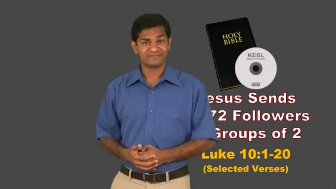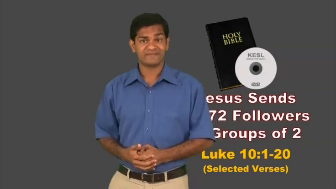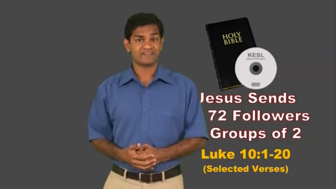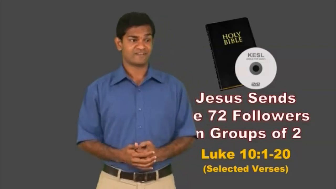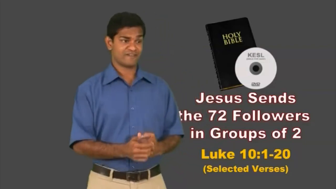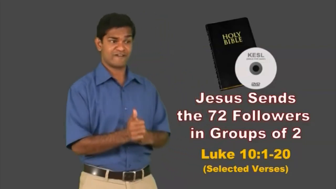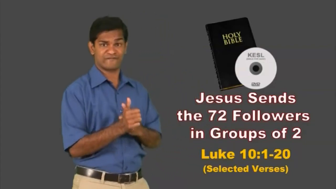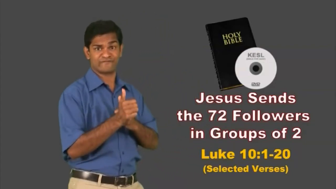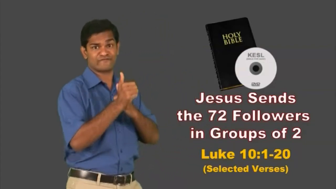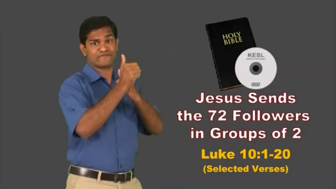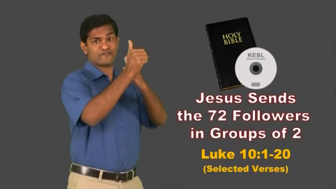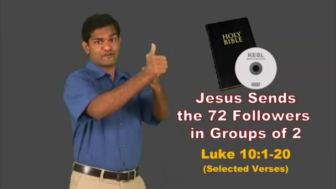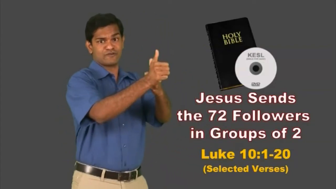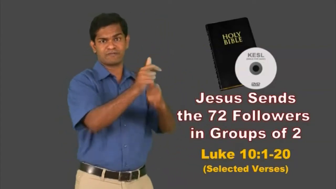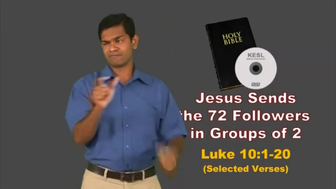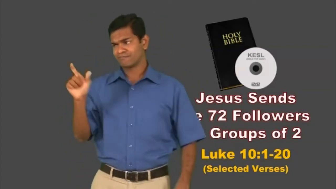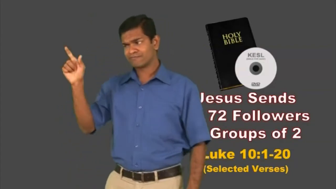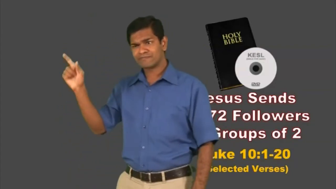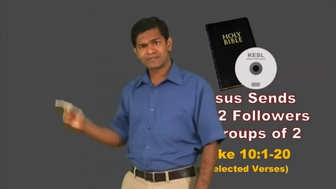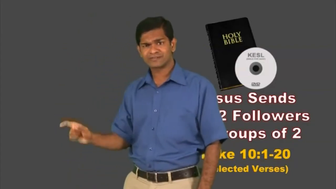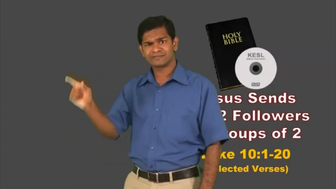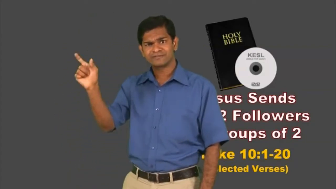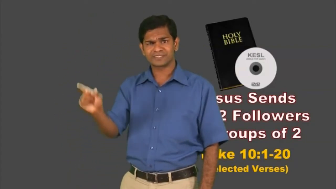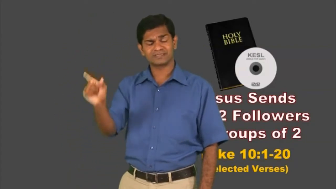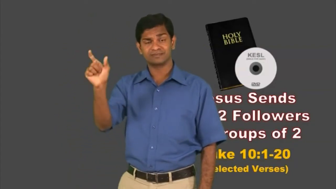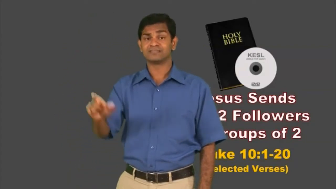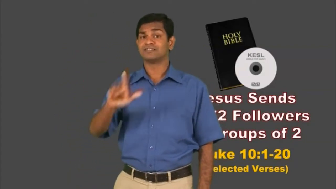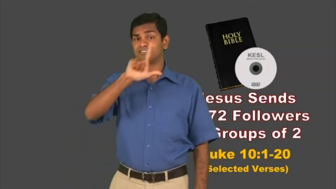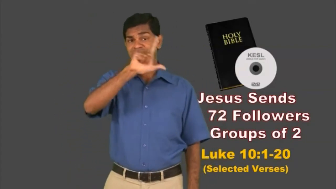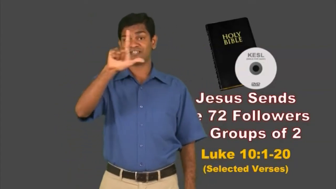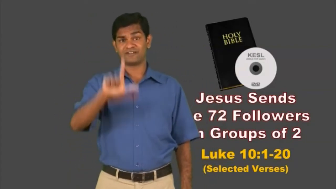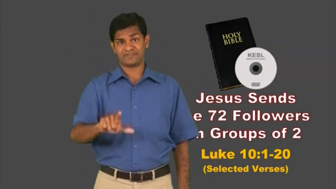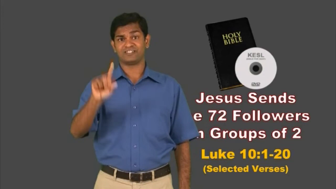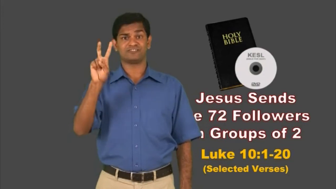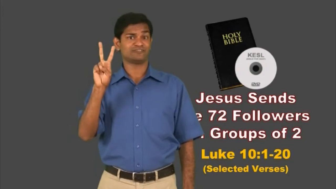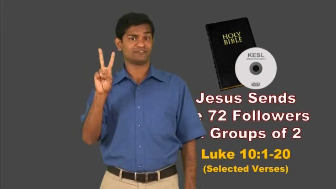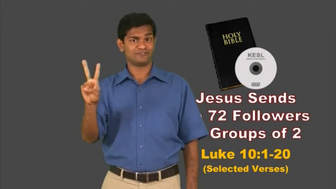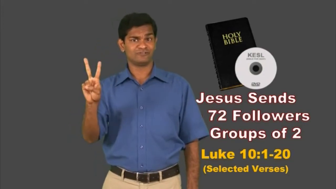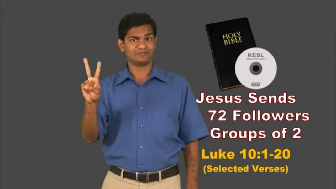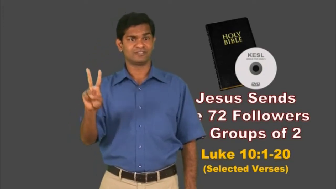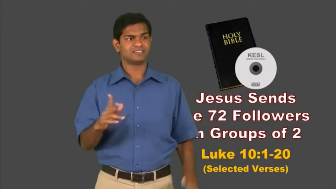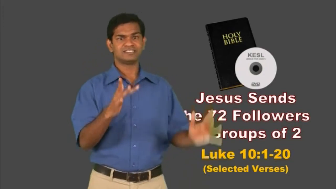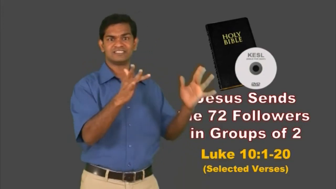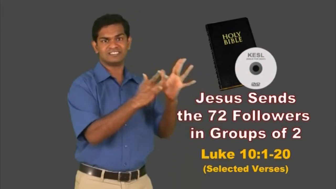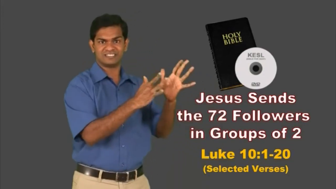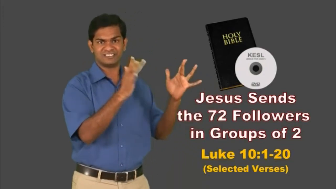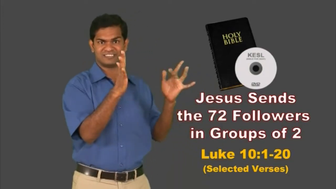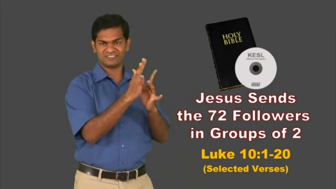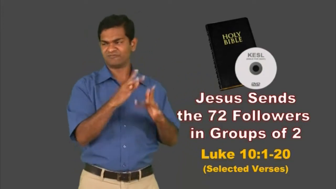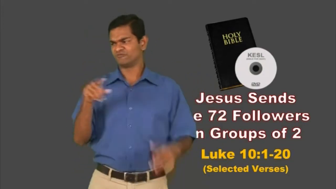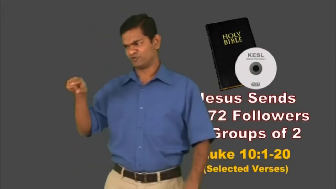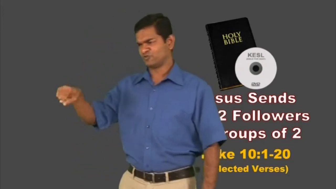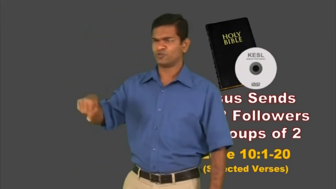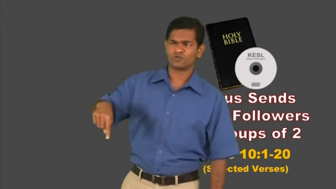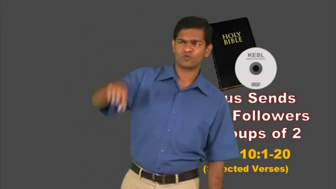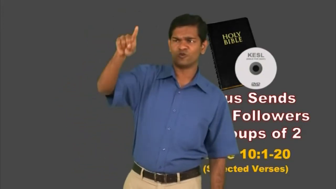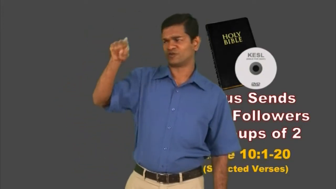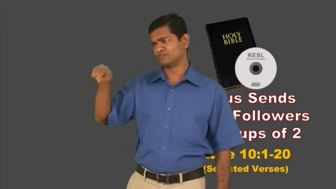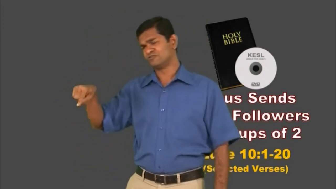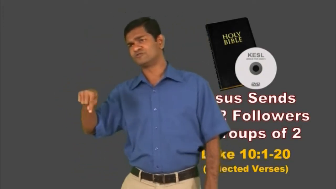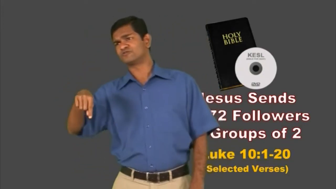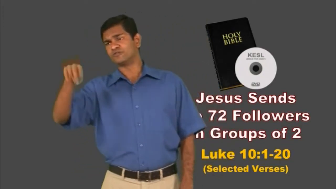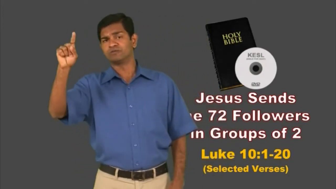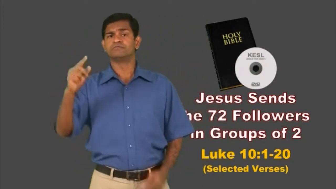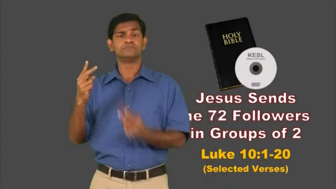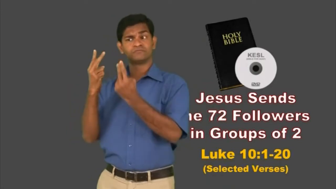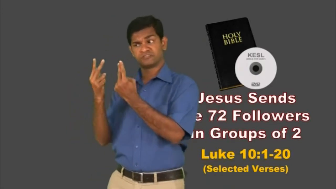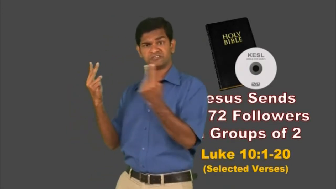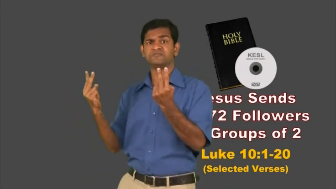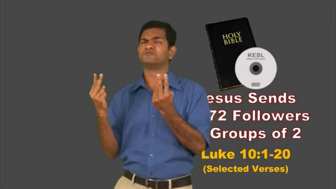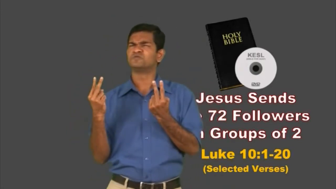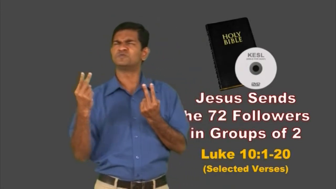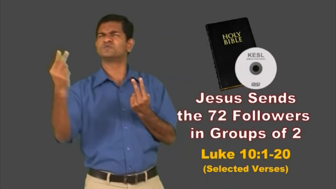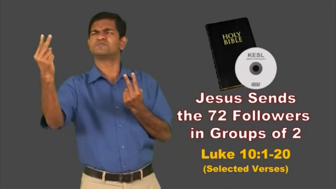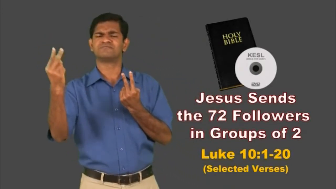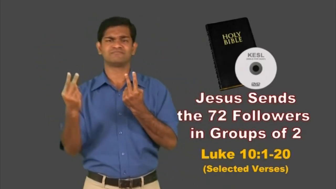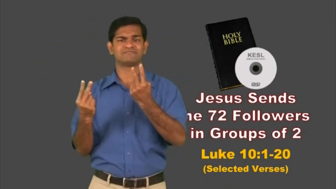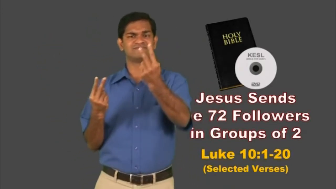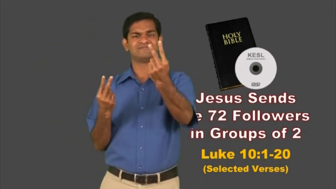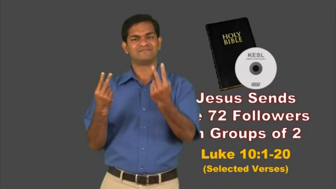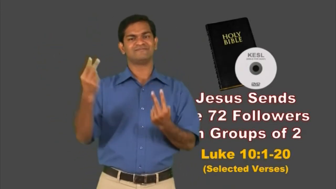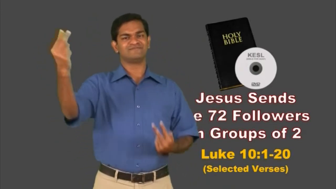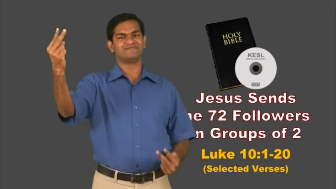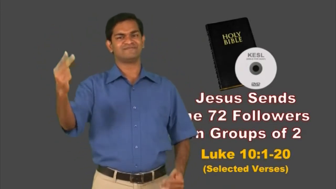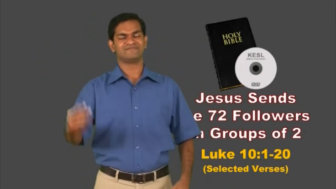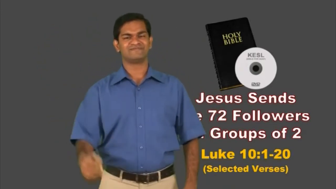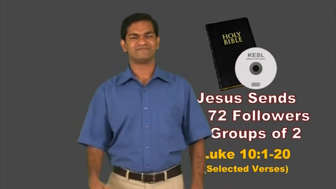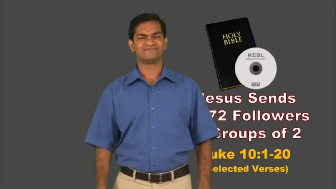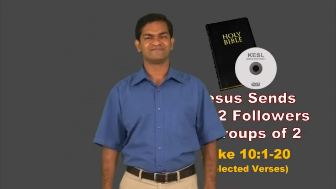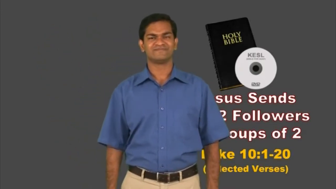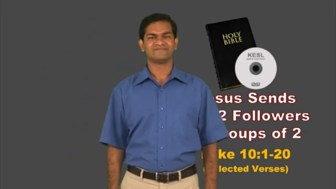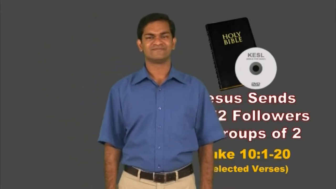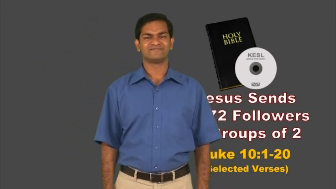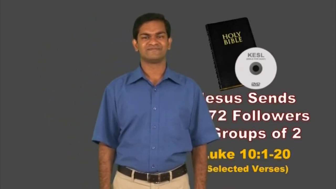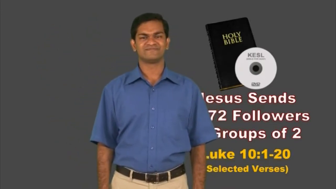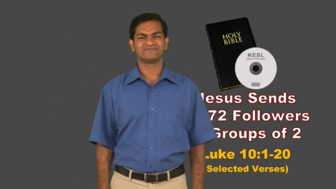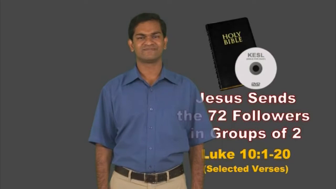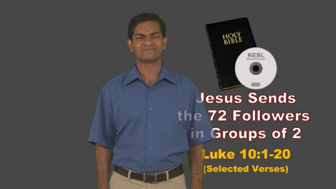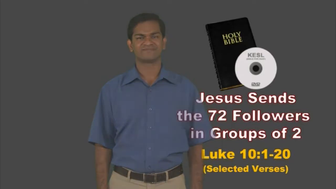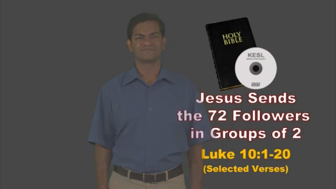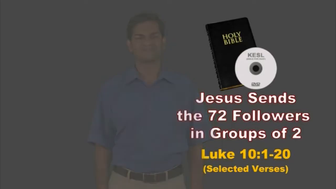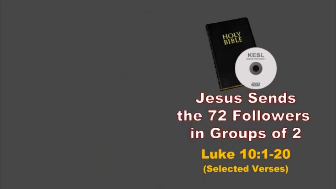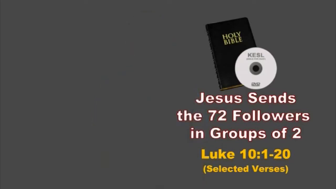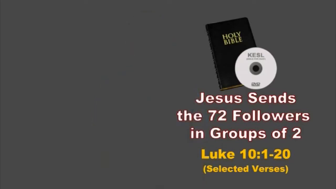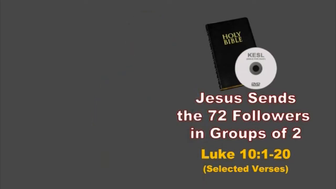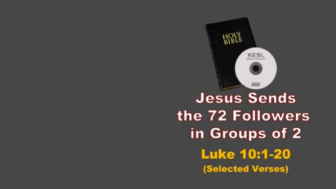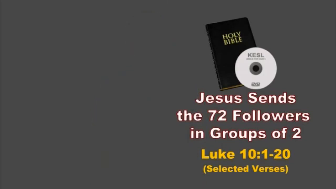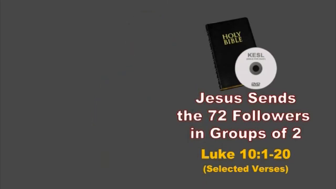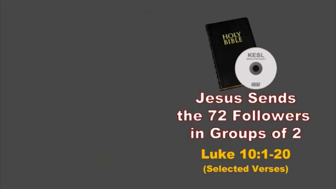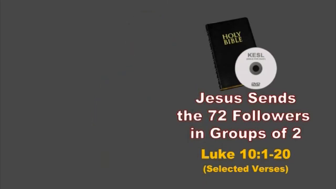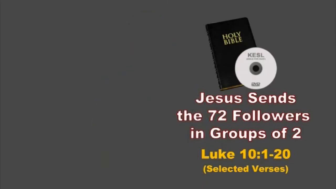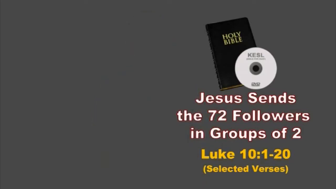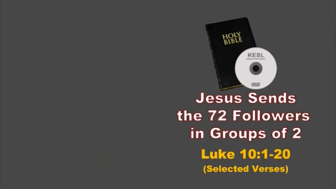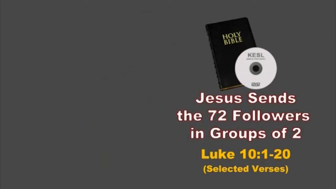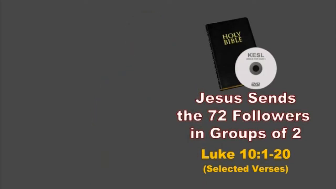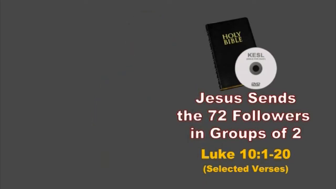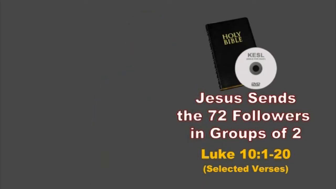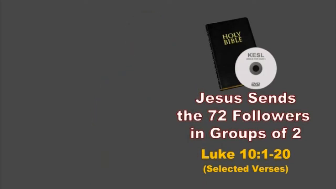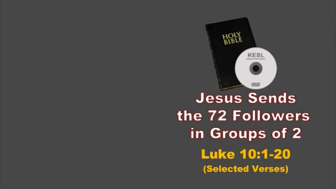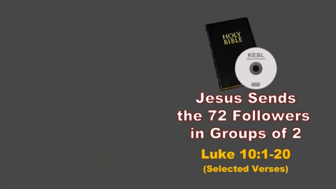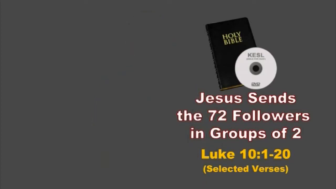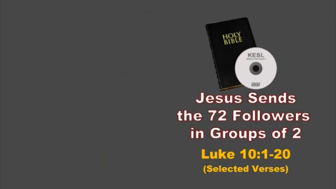Jesus Sends the 72 Followers in Groups of 2